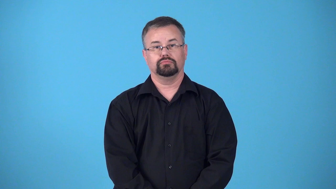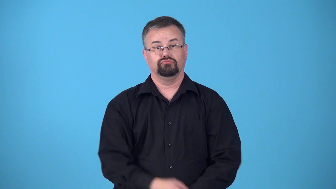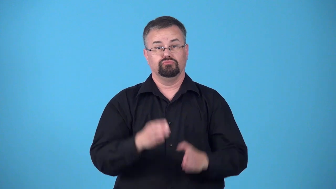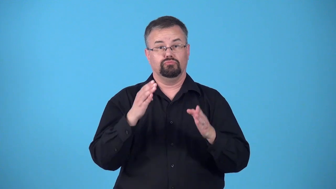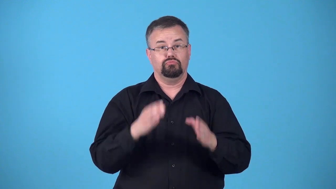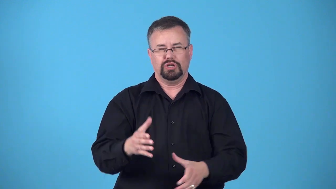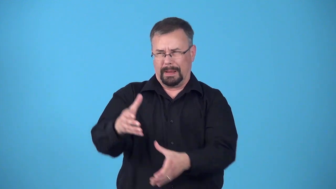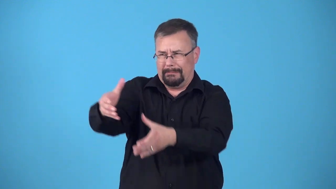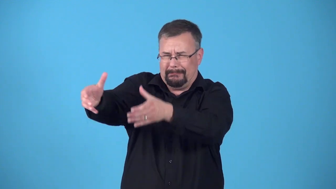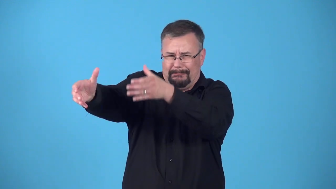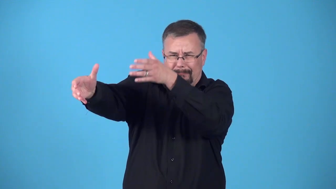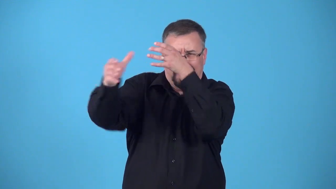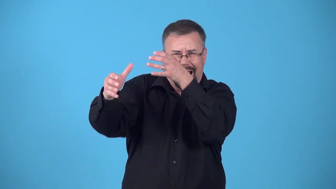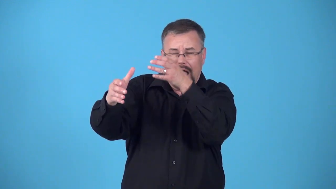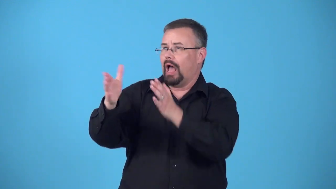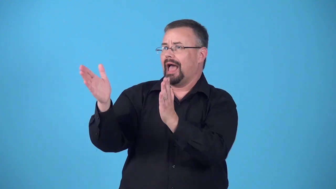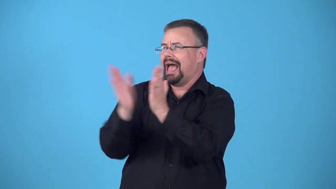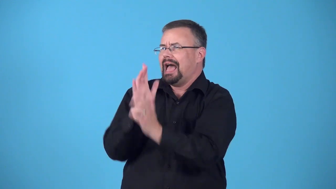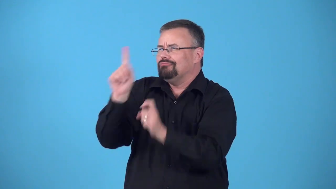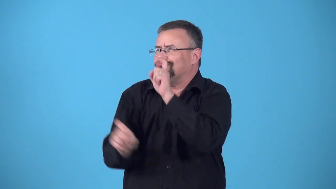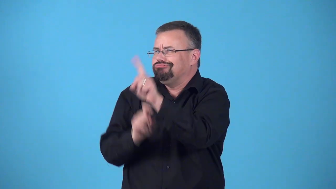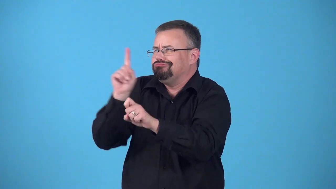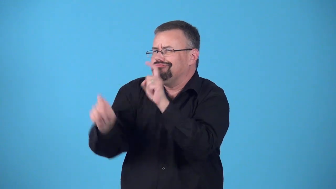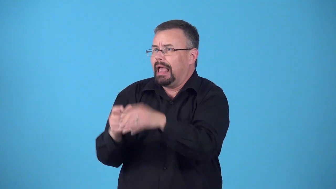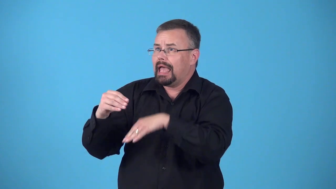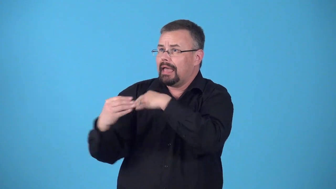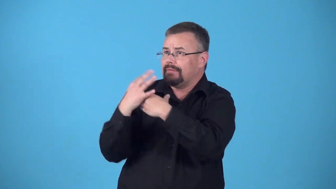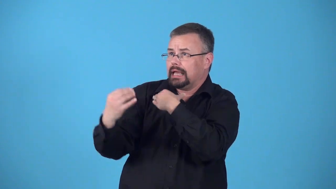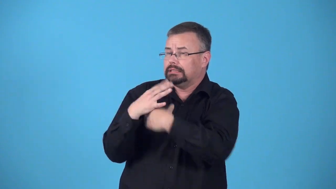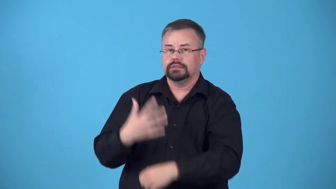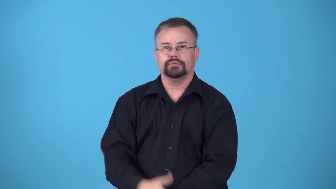pick someone's brains